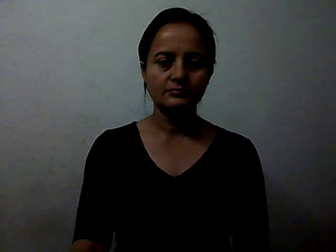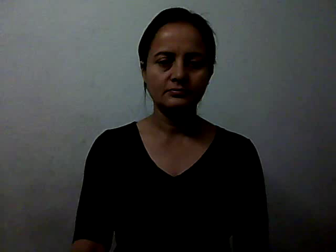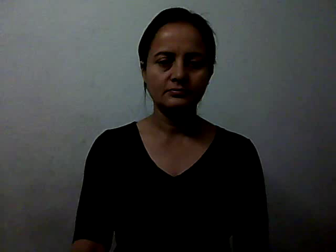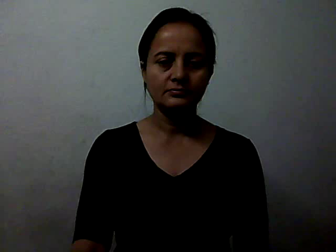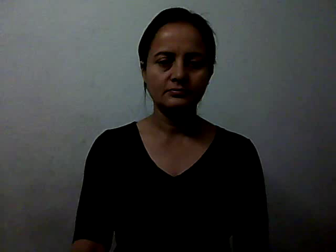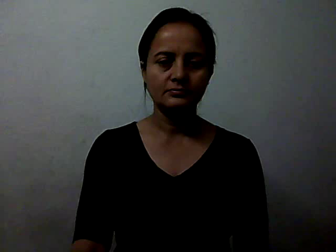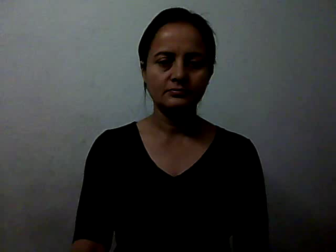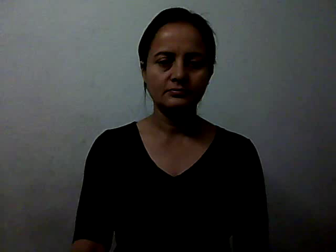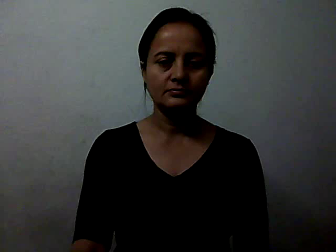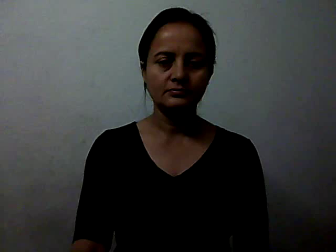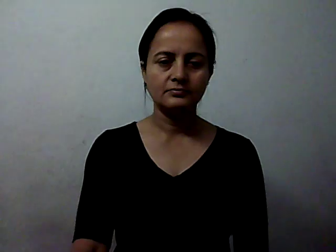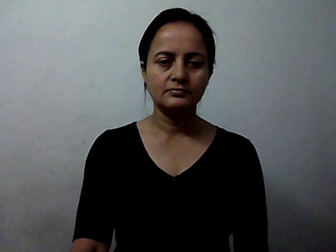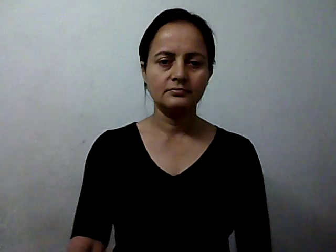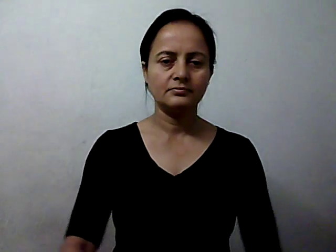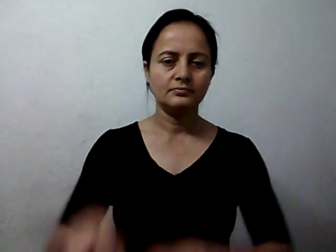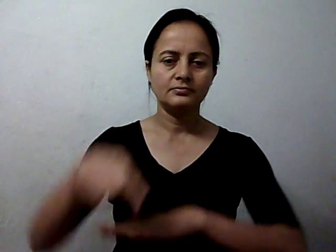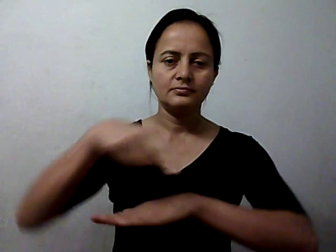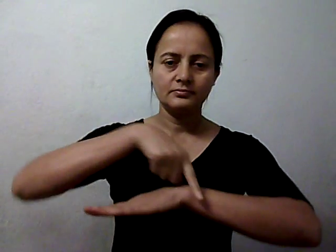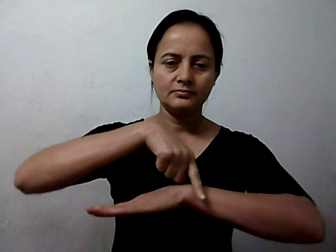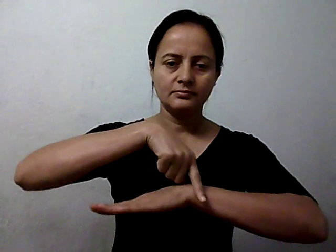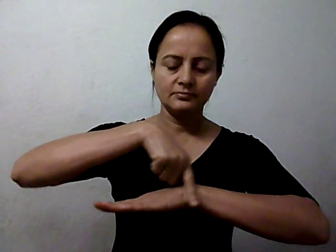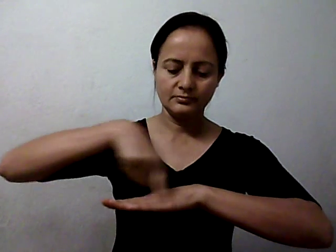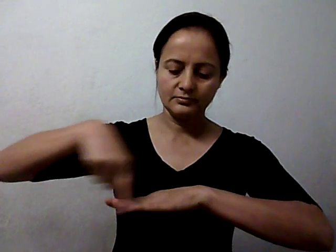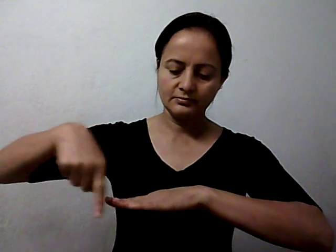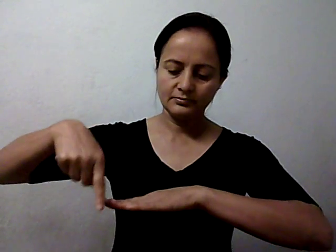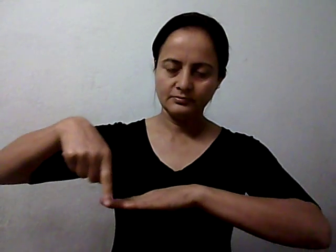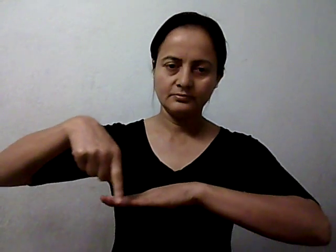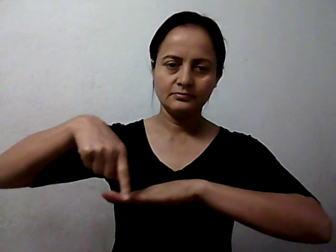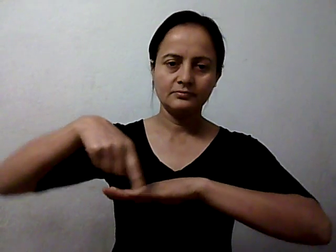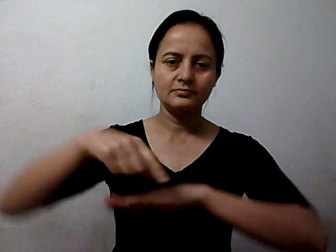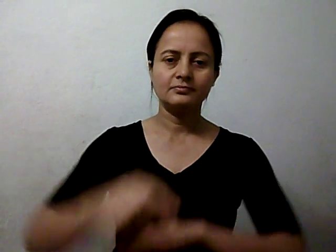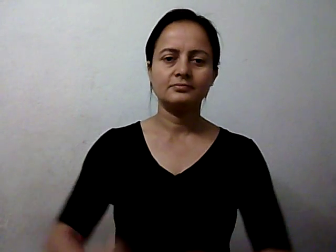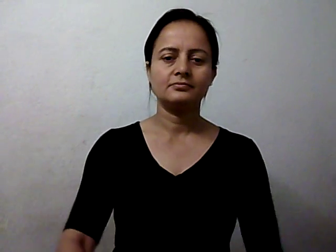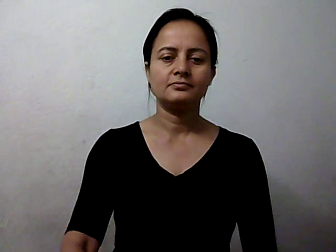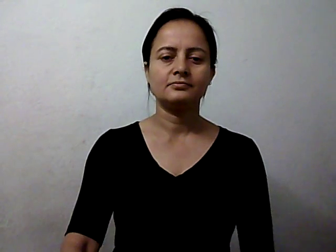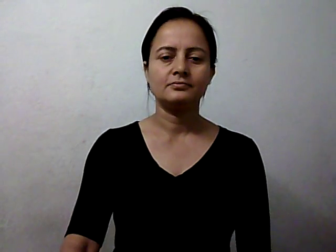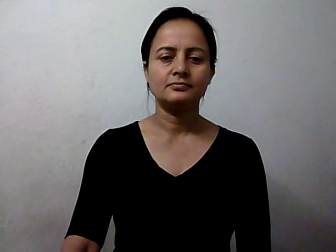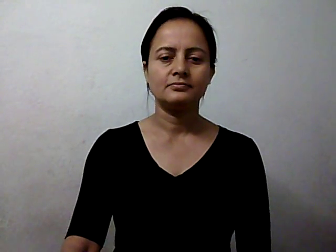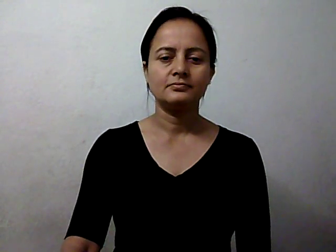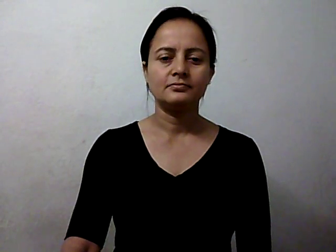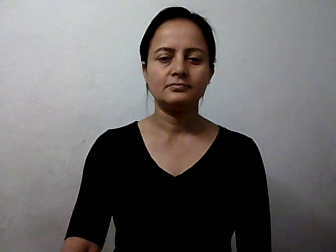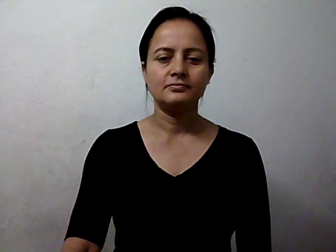ruler